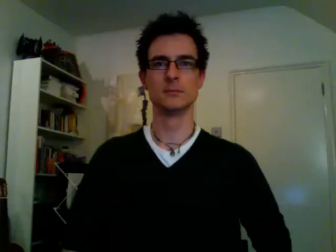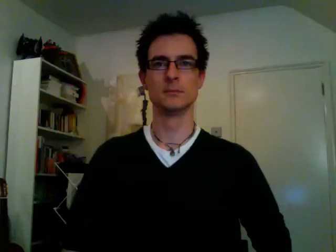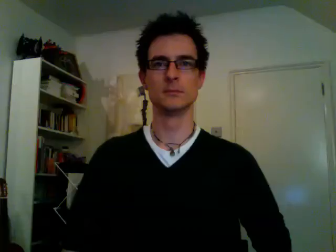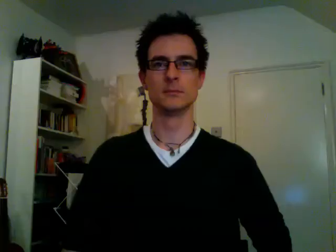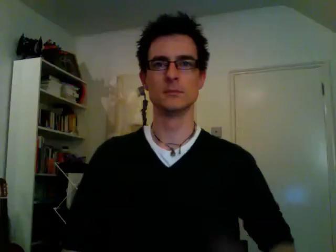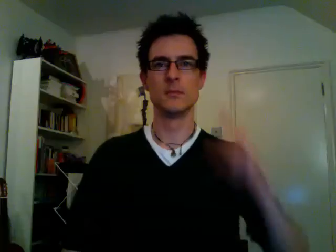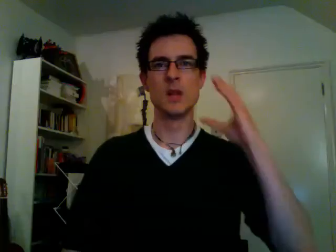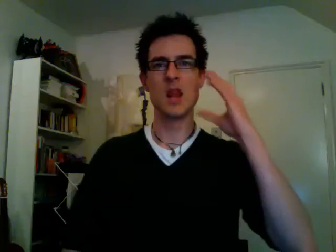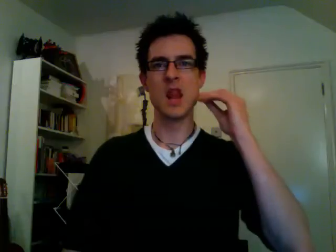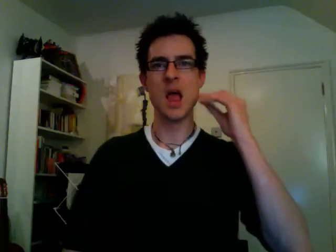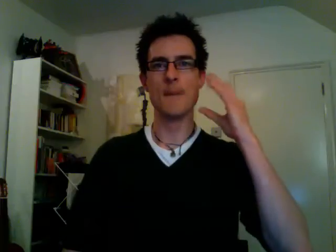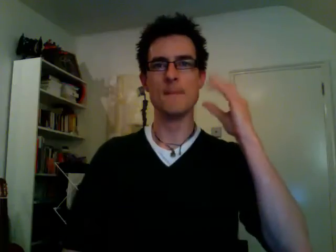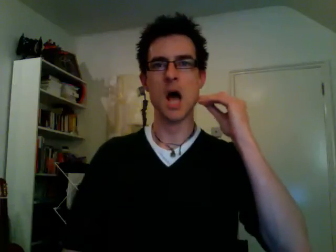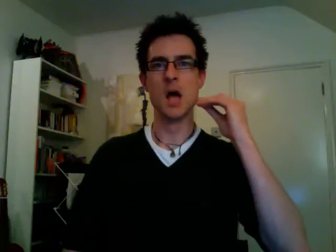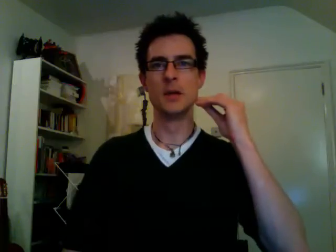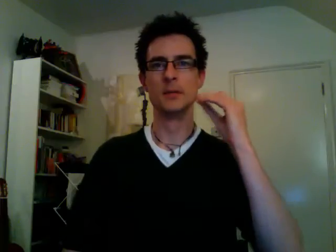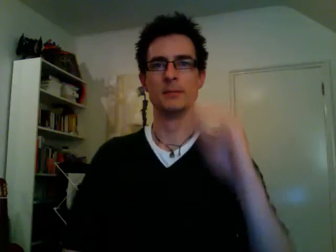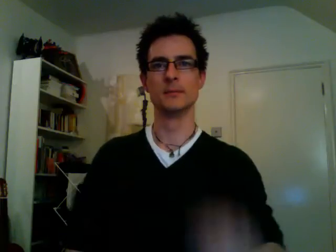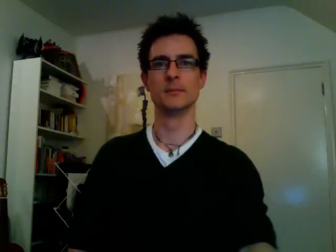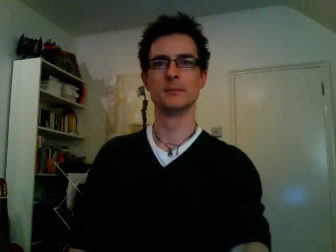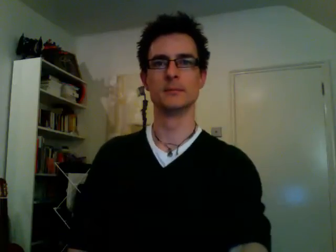lemon